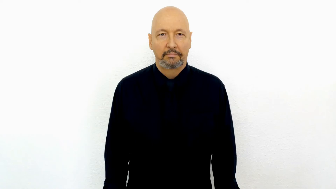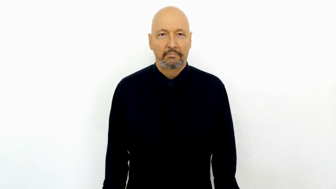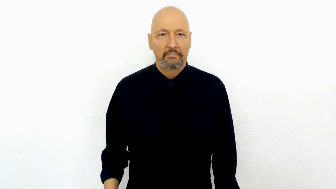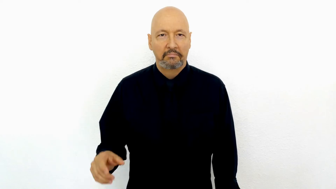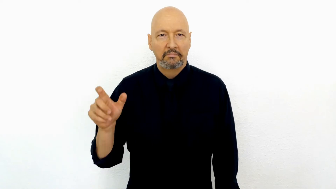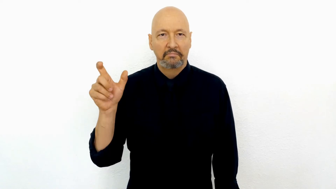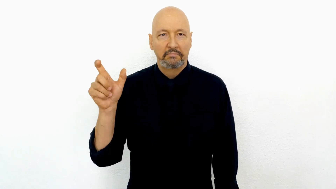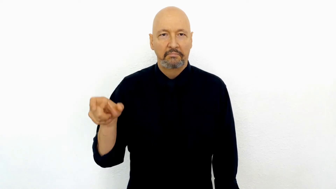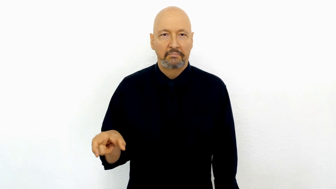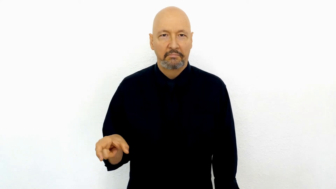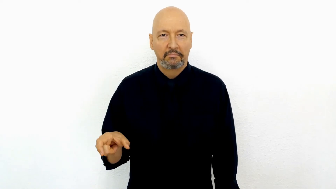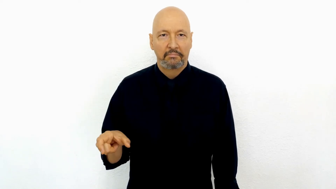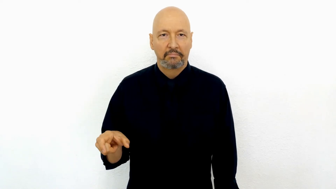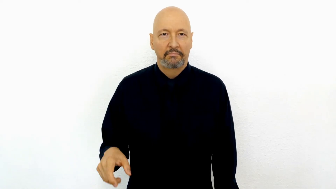person [non-initialized 1-handed international version]